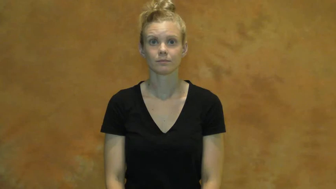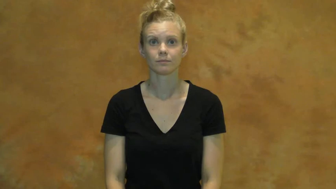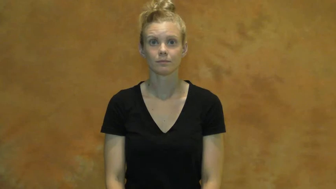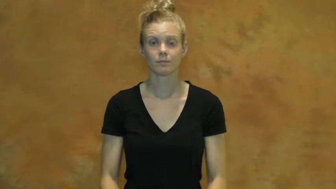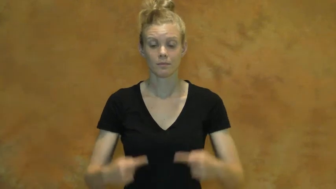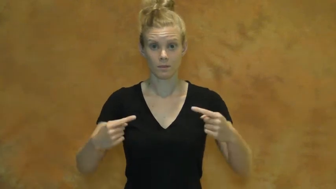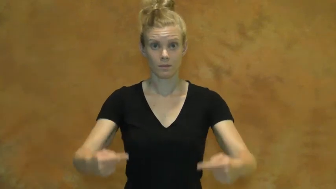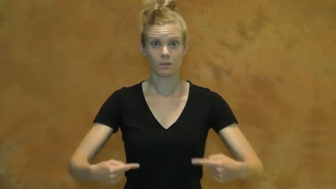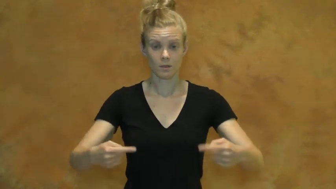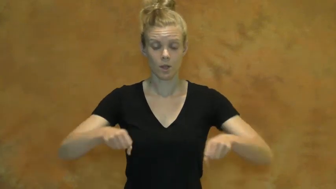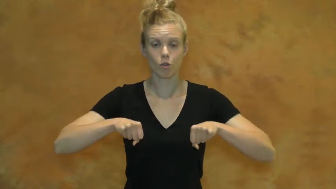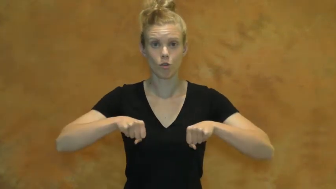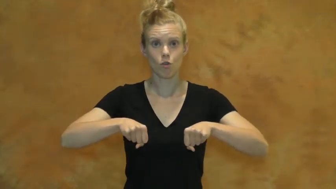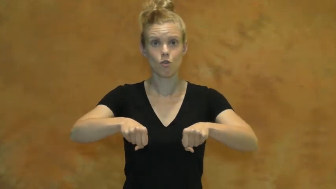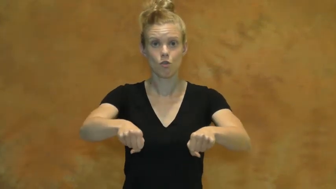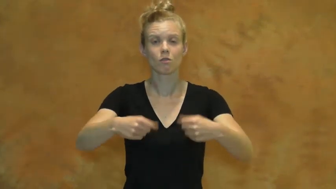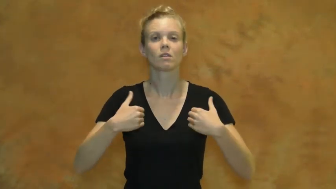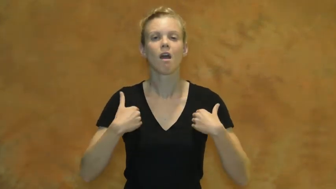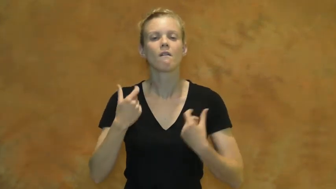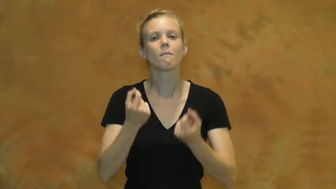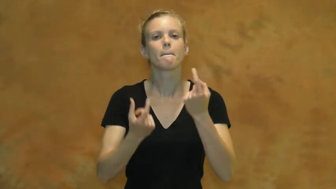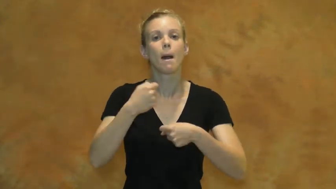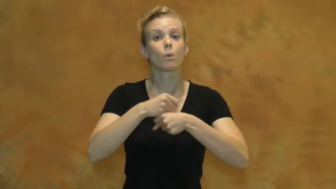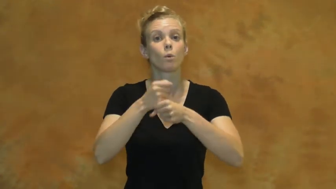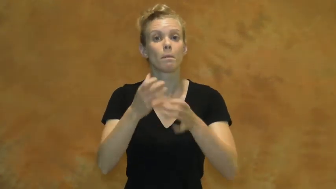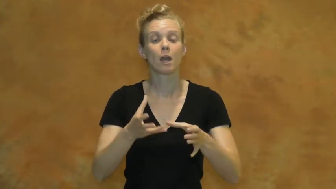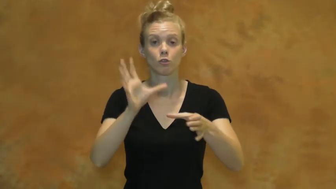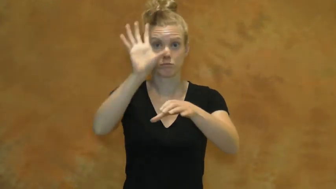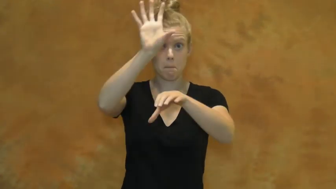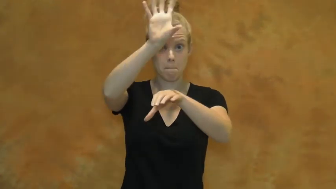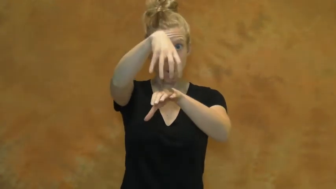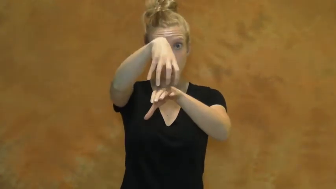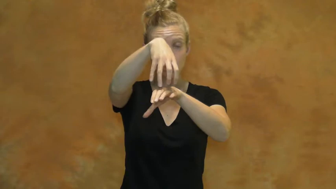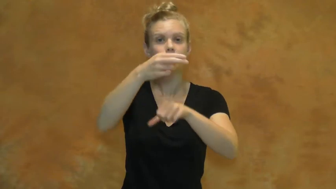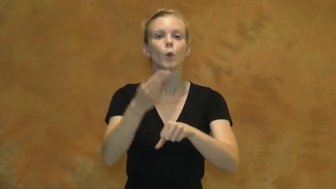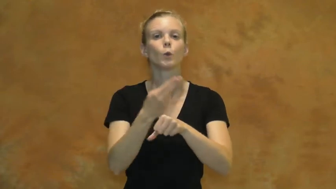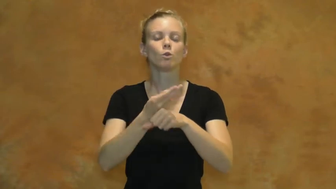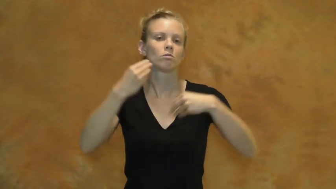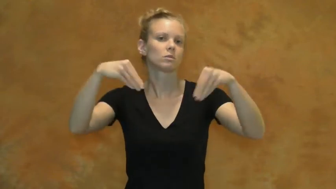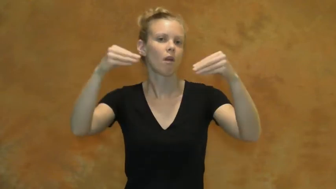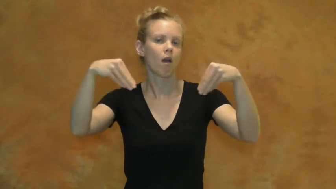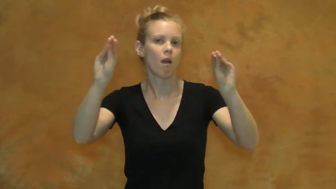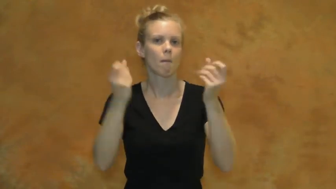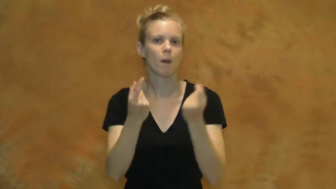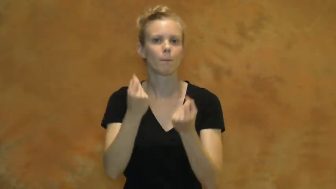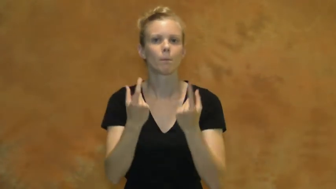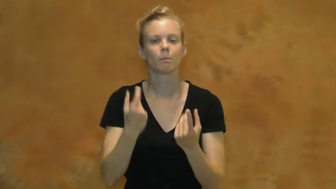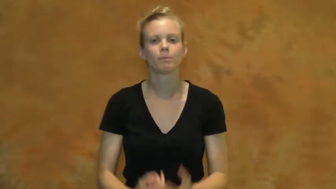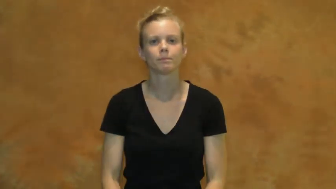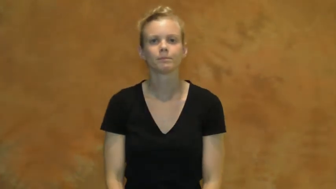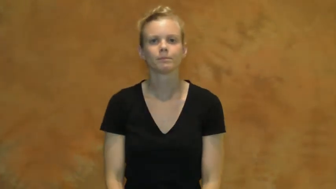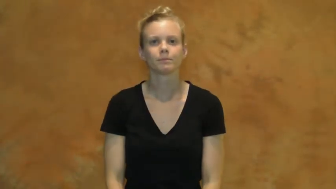popcorn cart